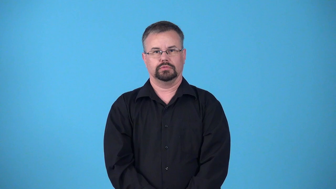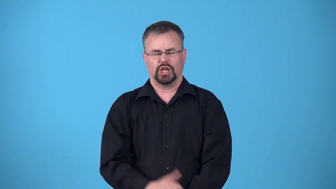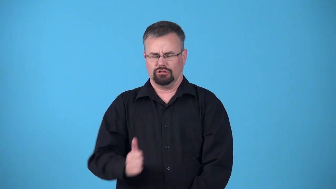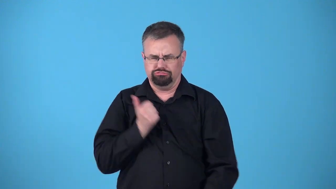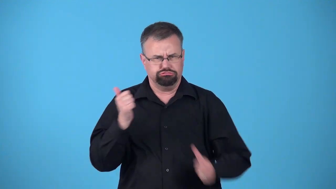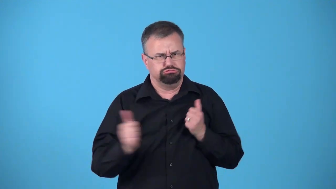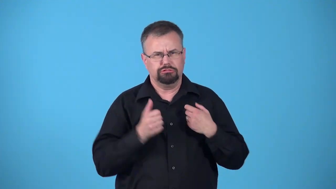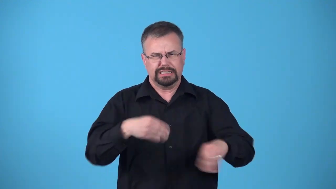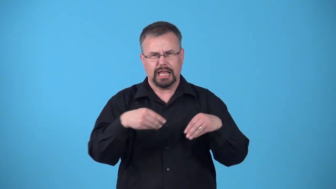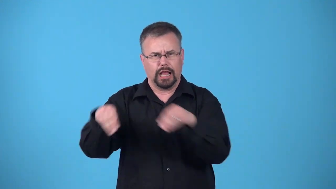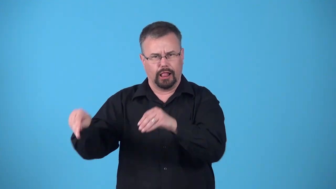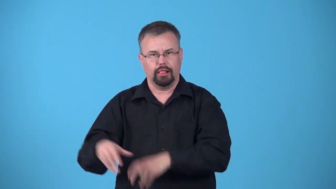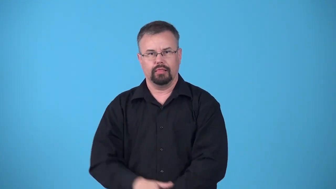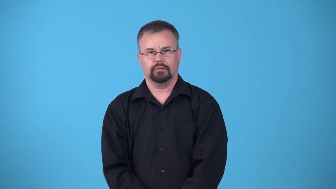hard sell